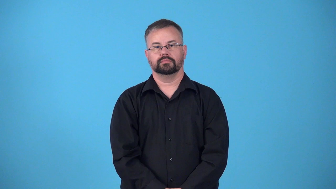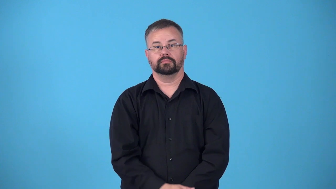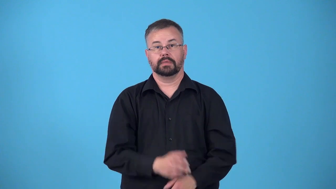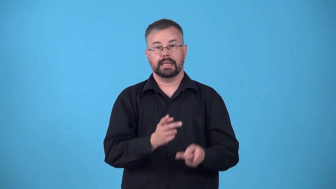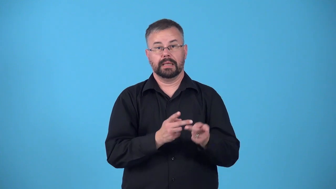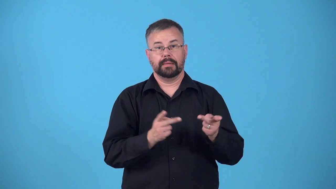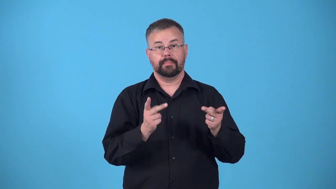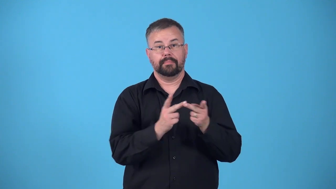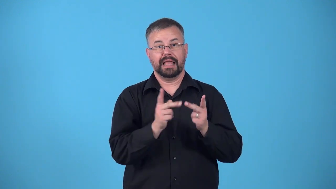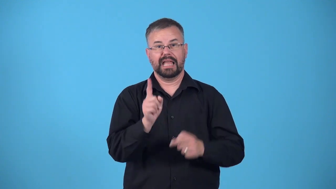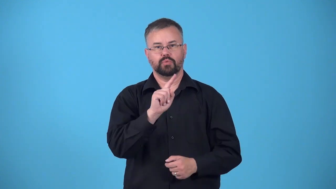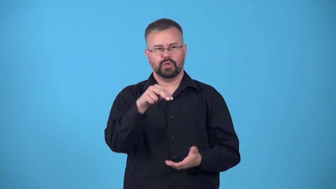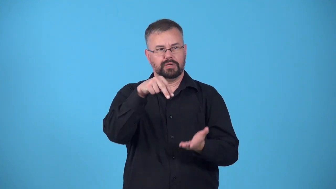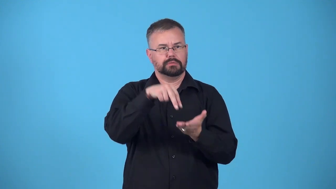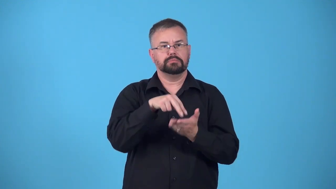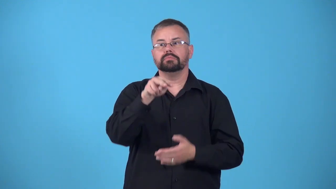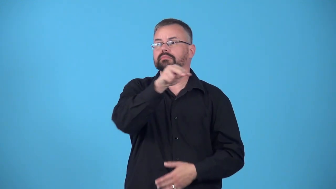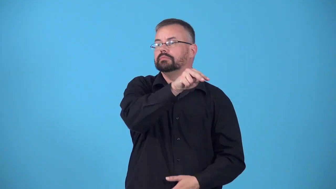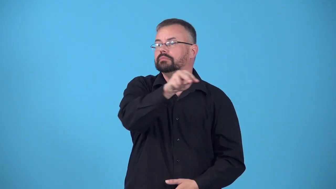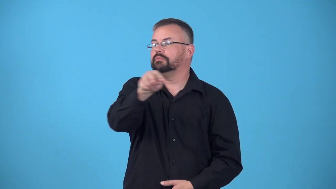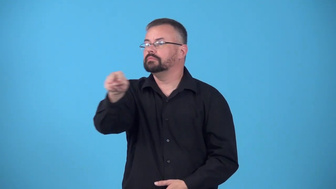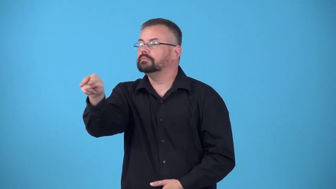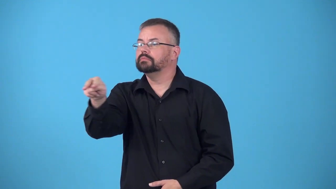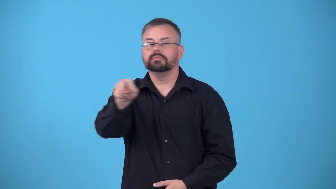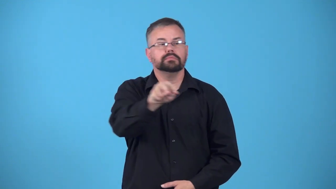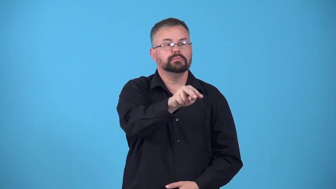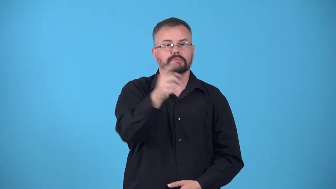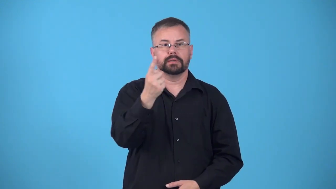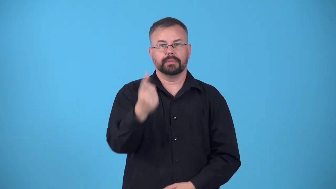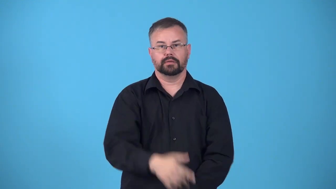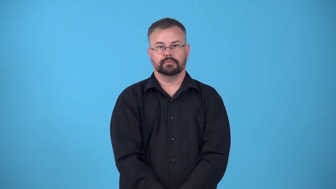viewpoint